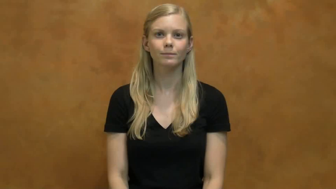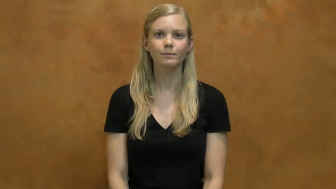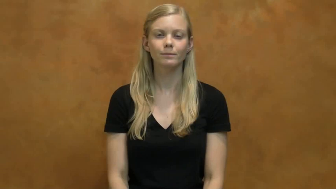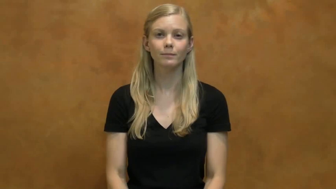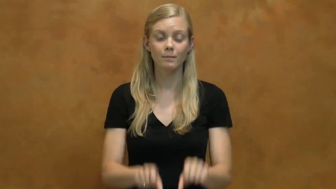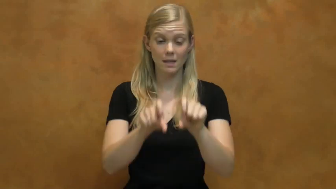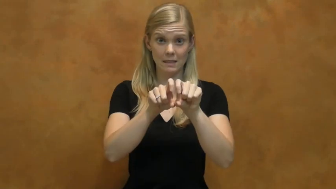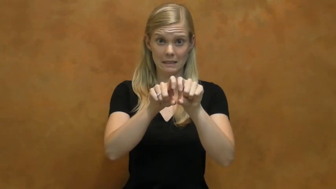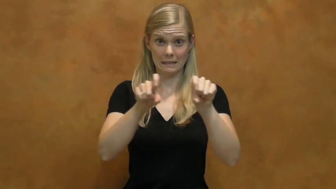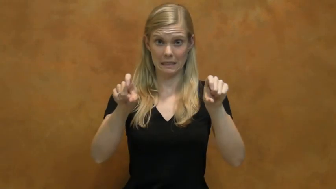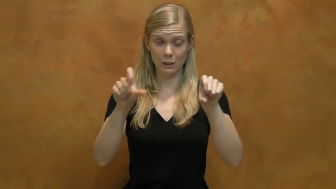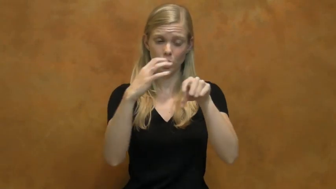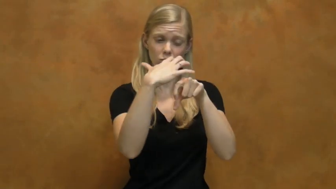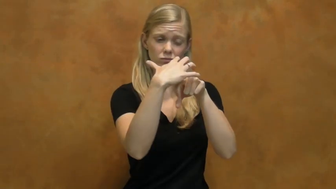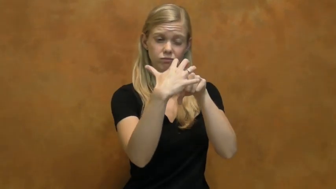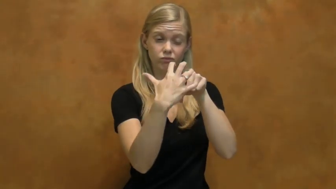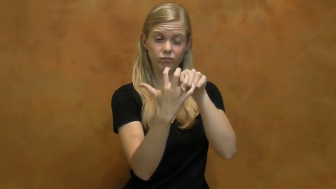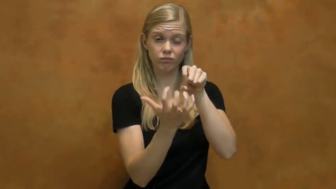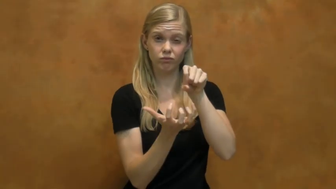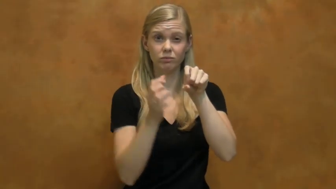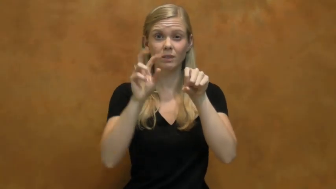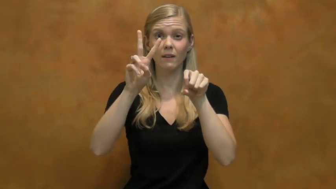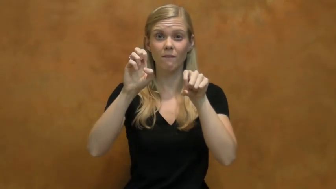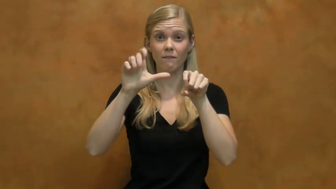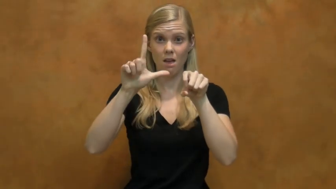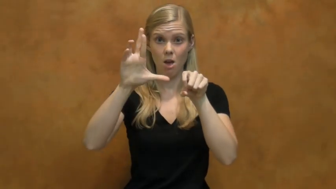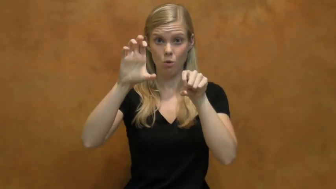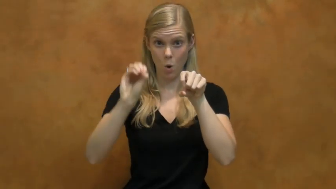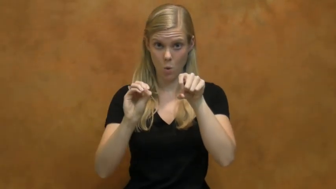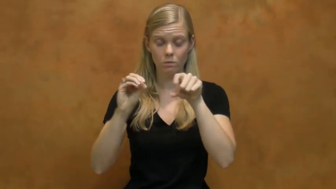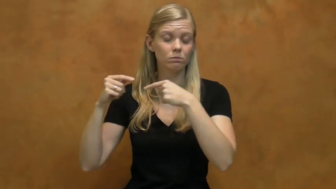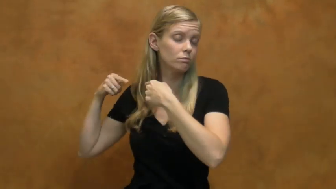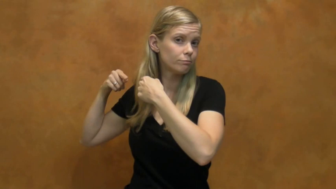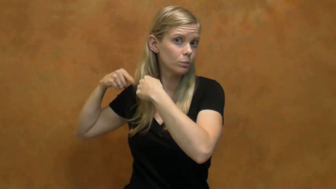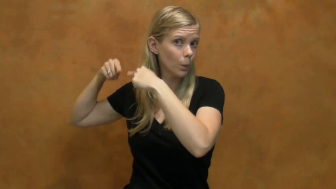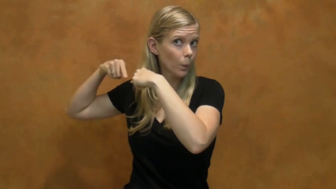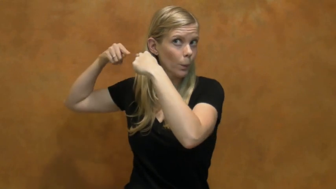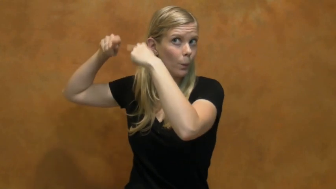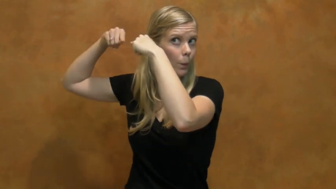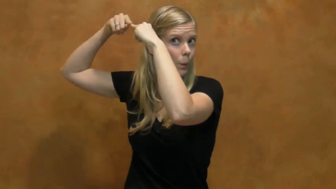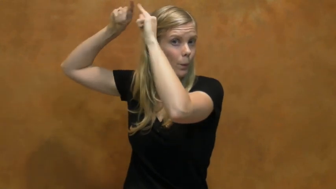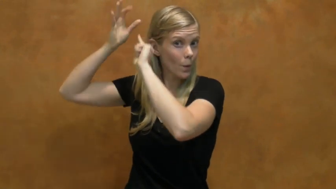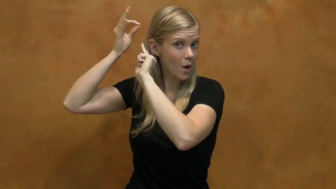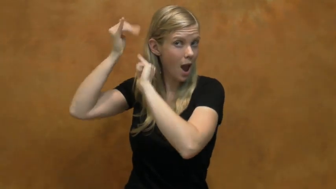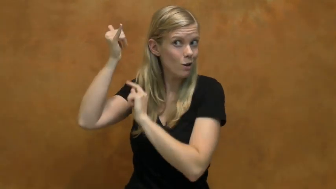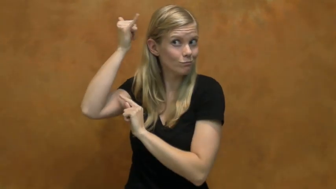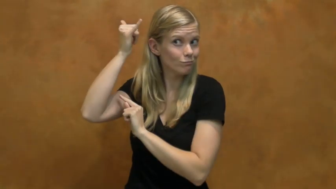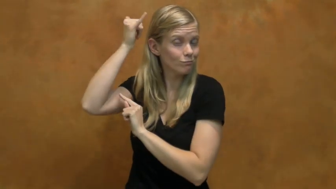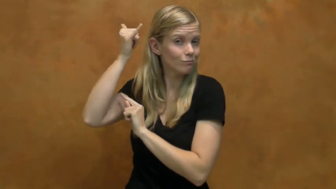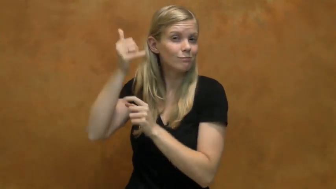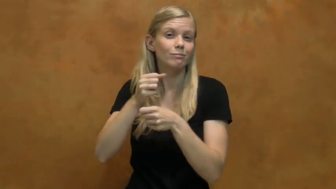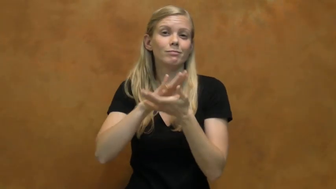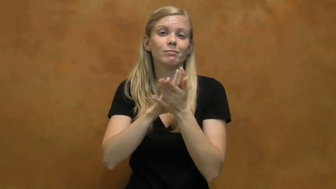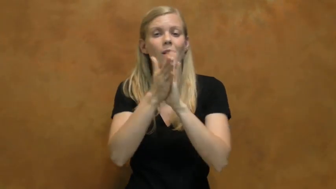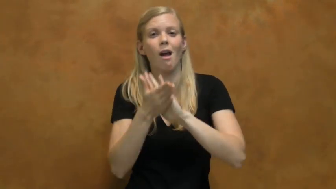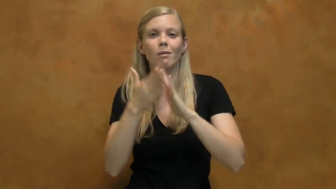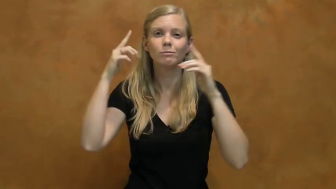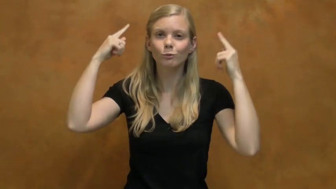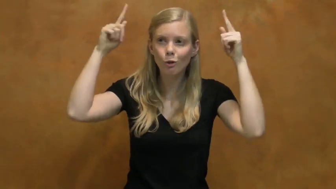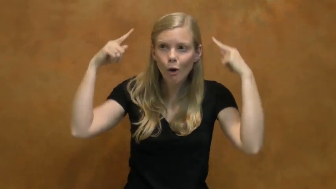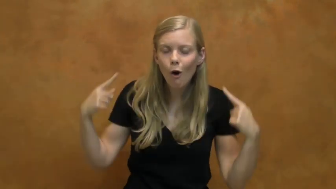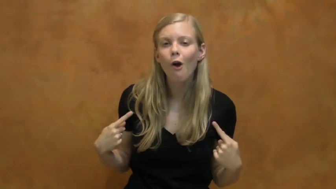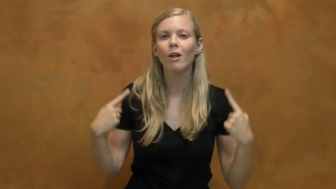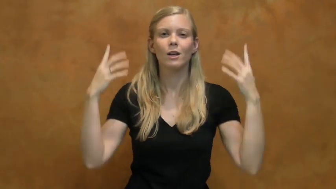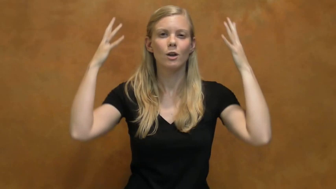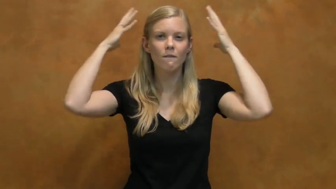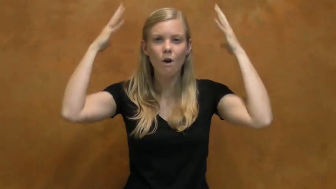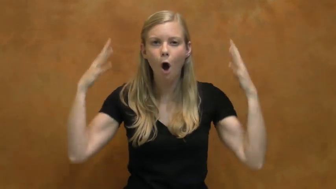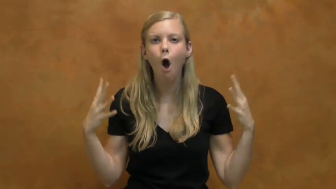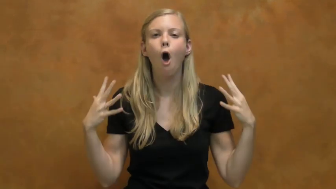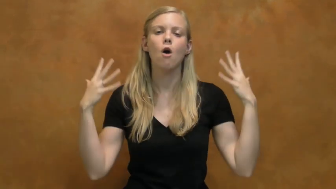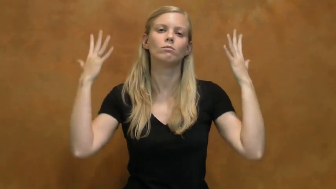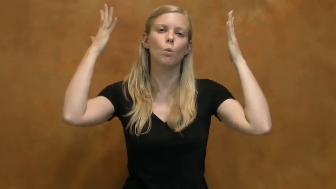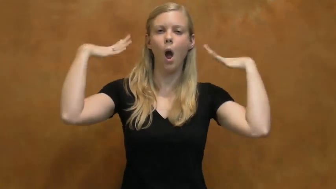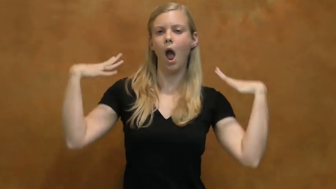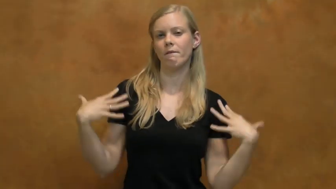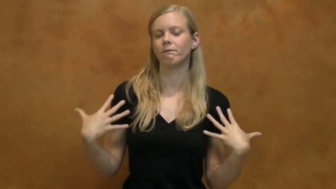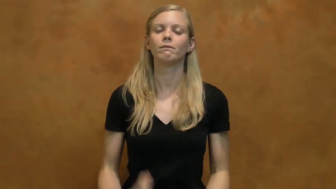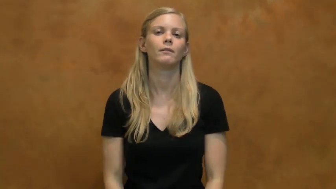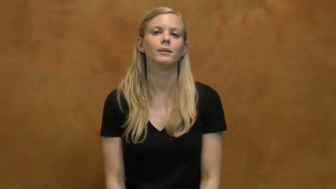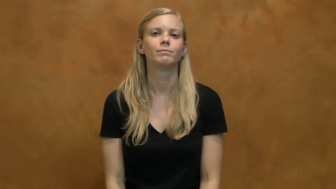roller-hair